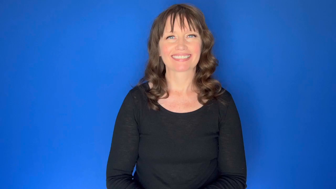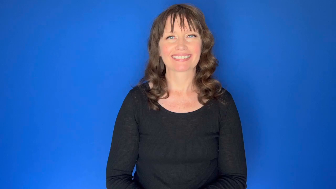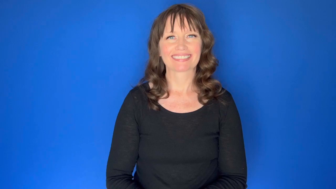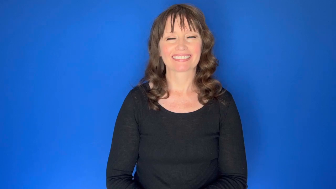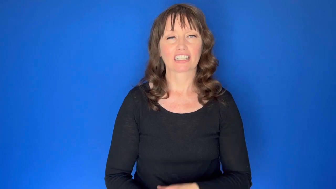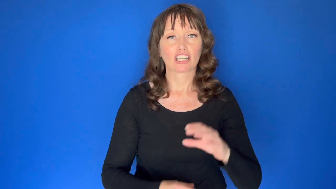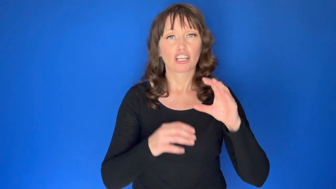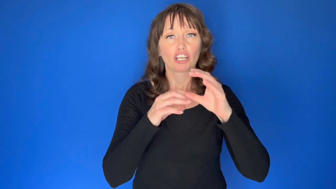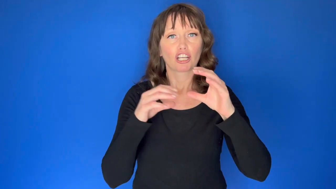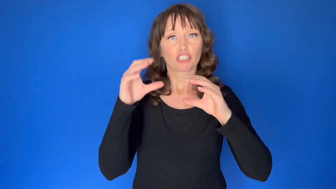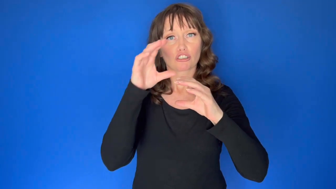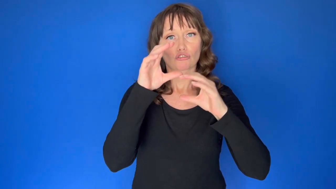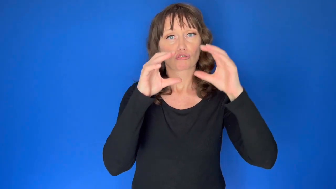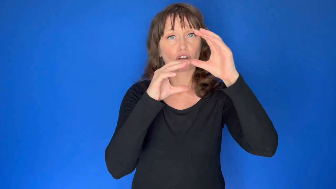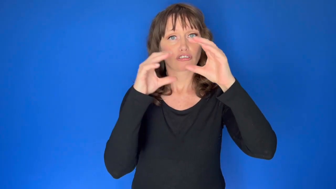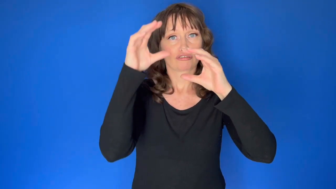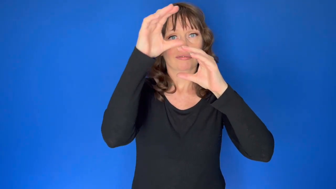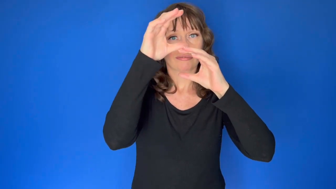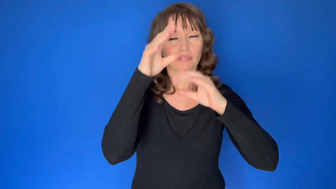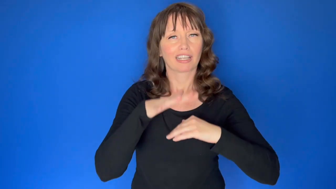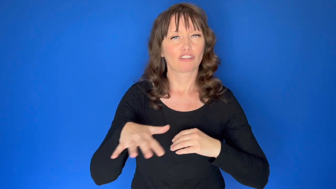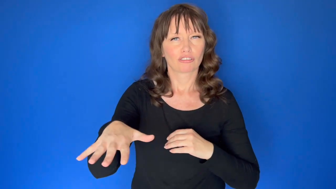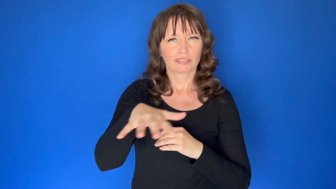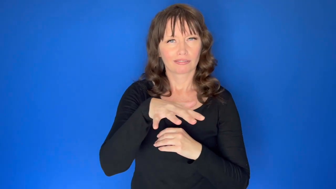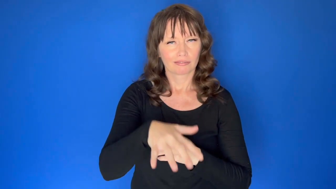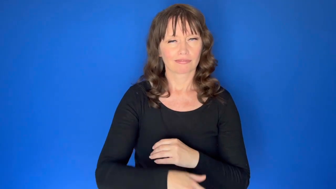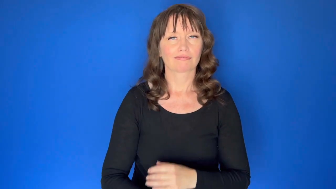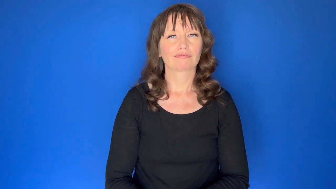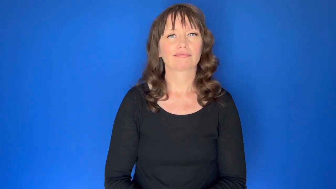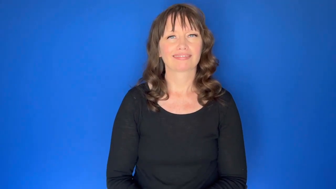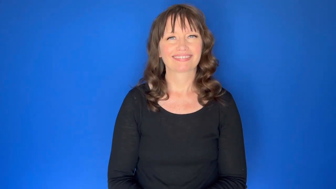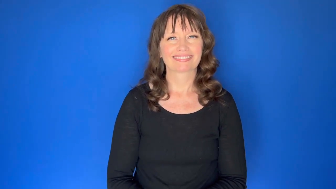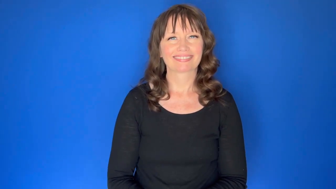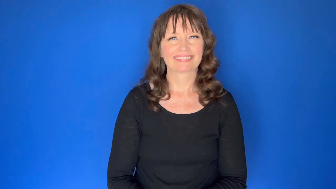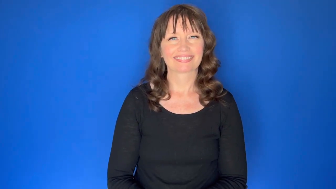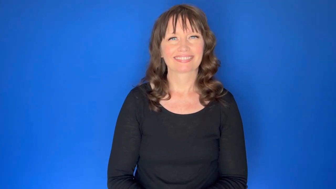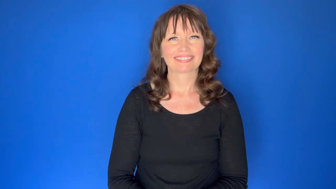construction site